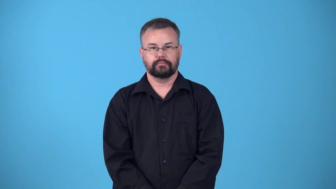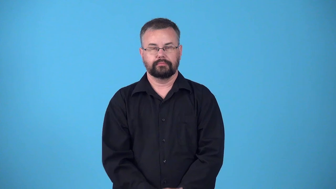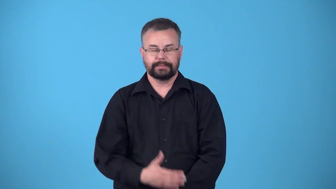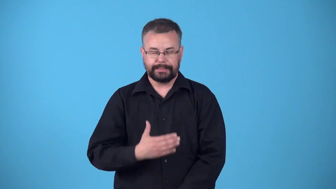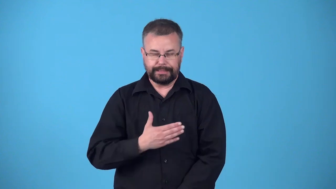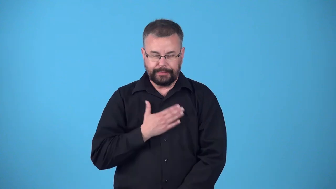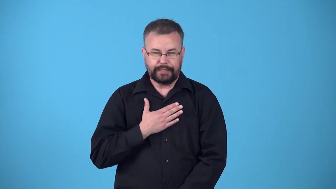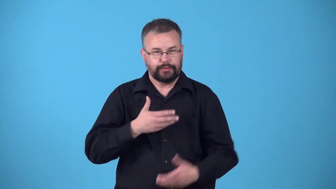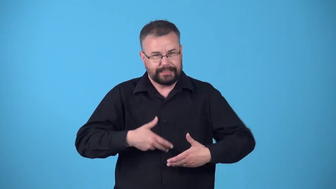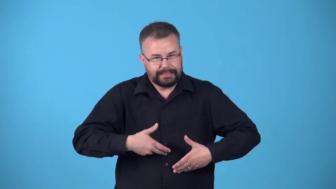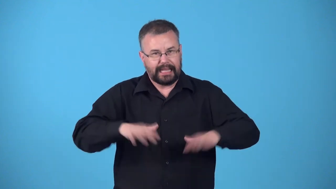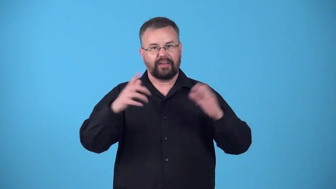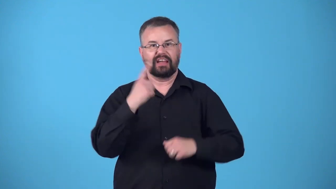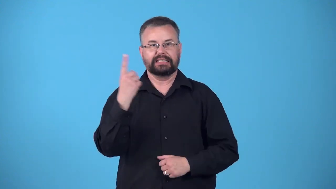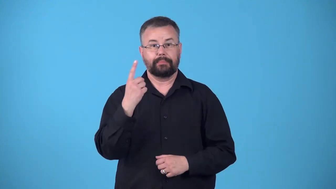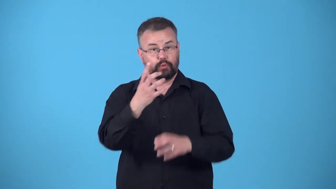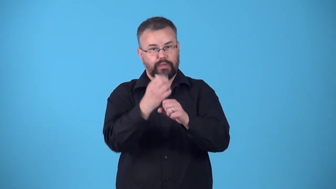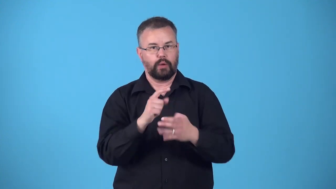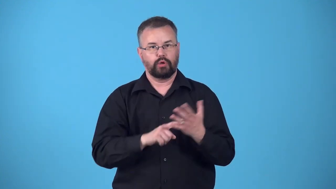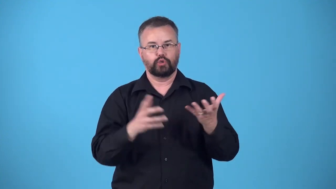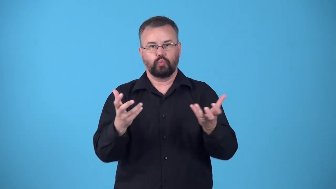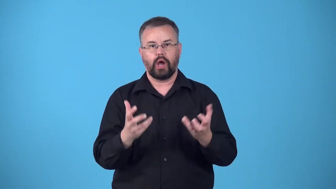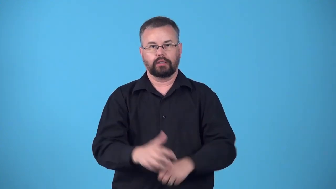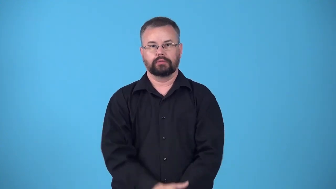give your eye teeth,give your right arm